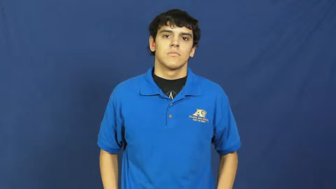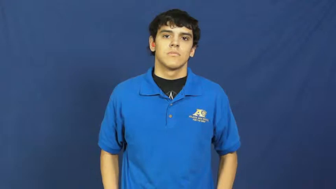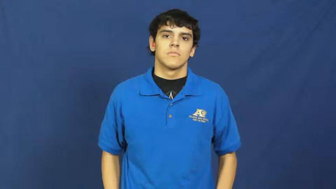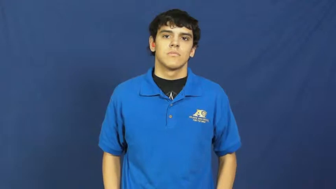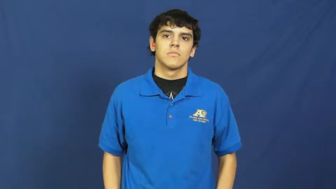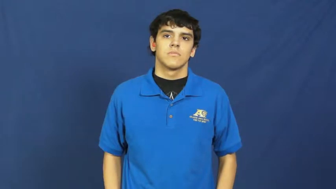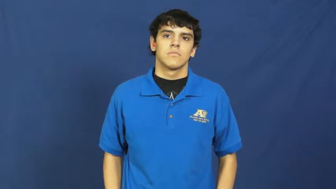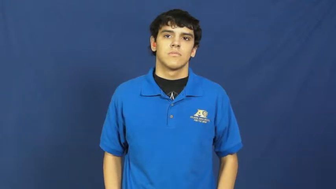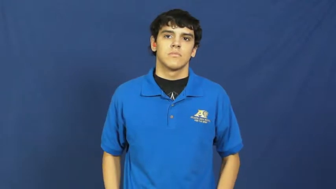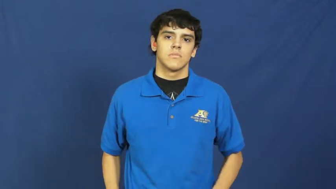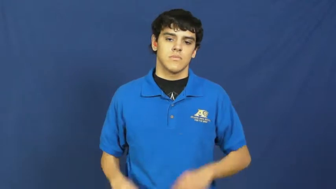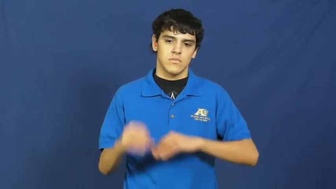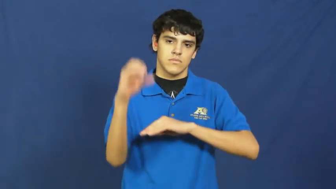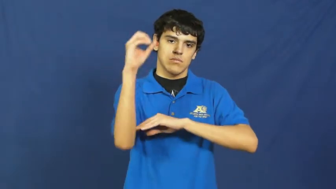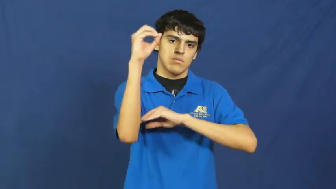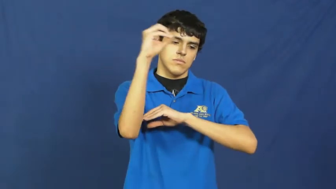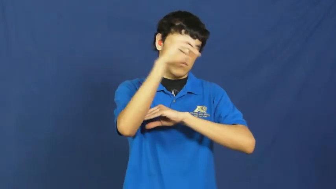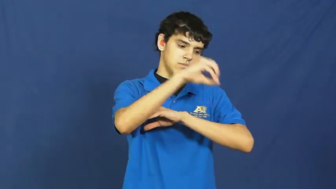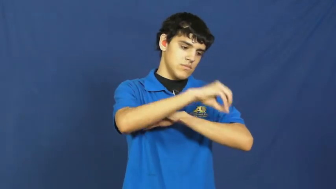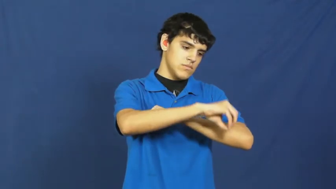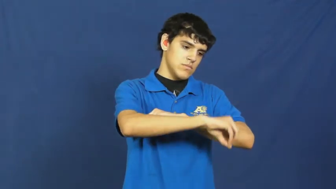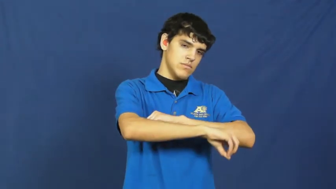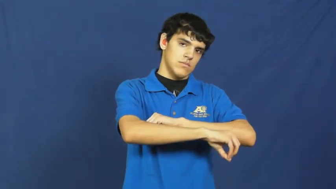sundown,sunset,dusk,crepuscular,gloaming,nightfall